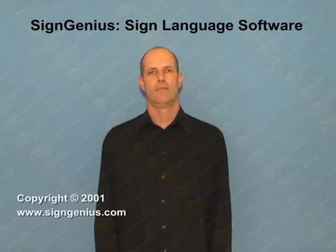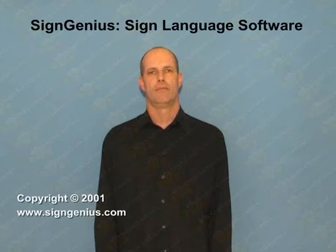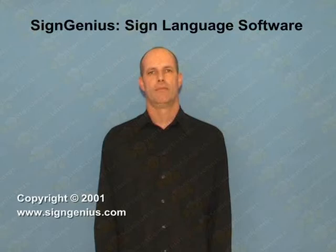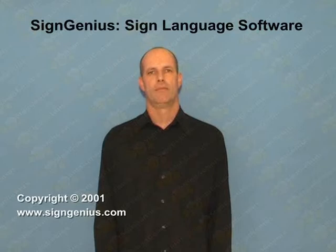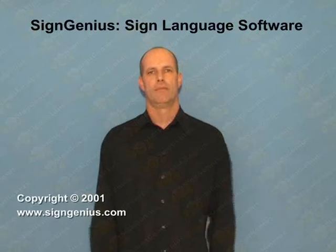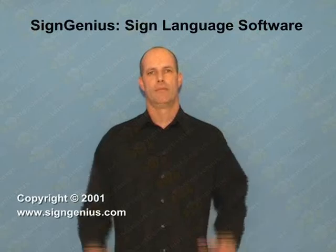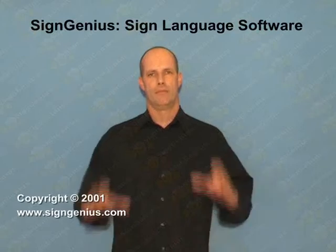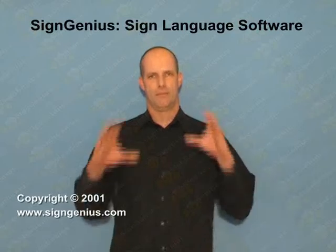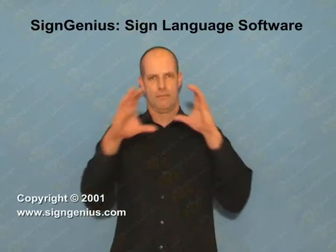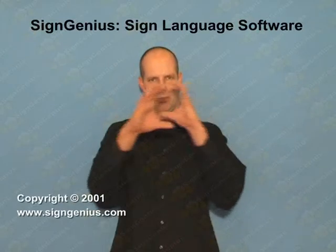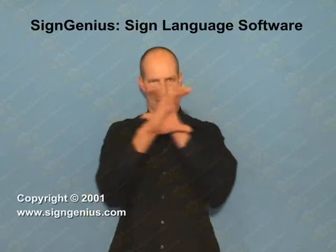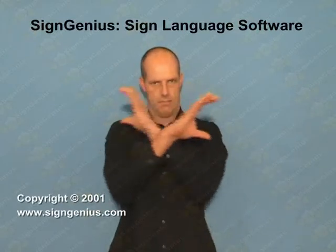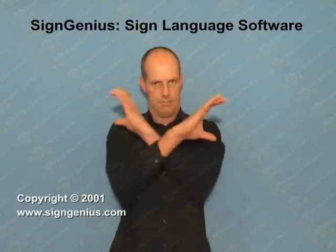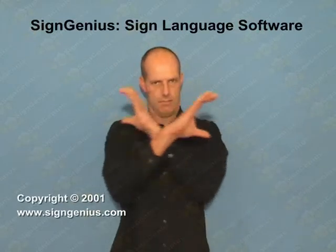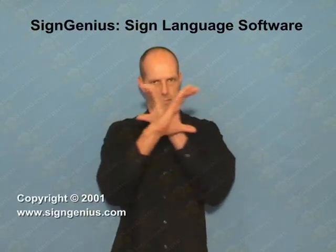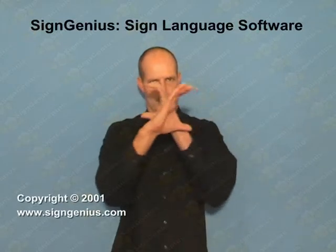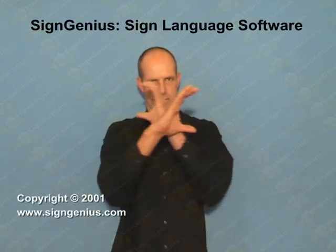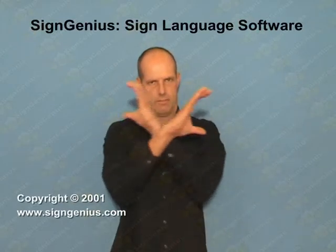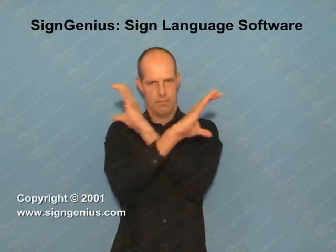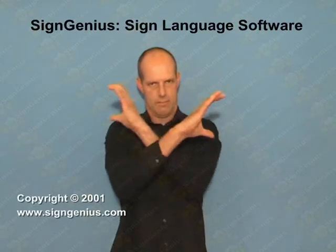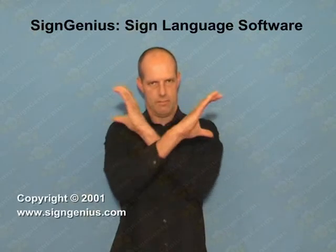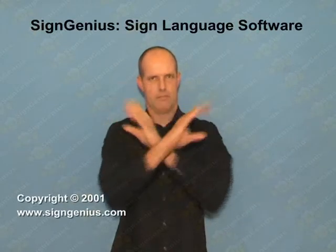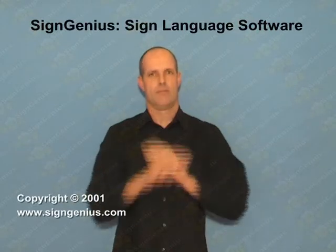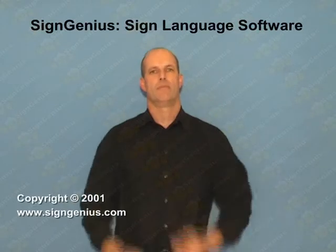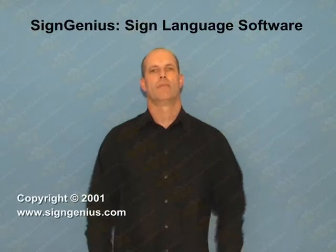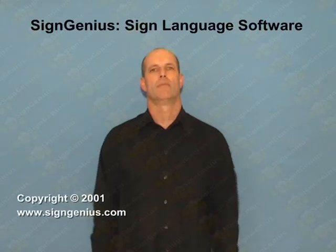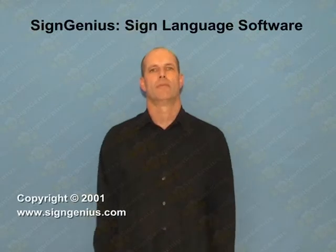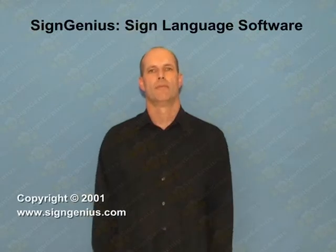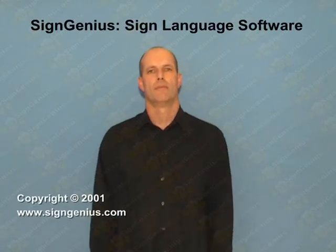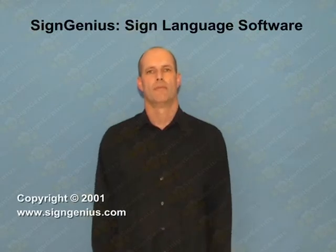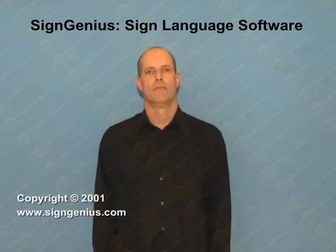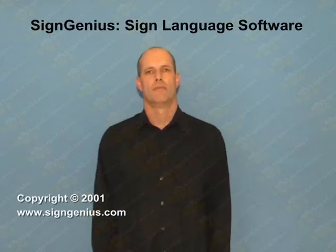CALCULUS